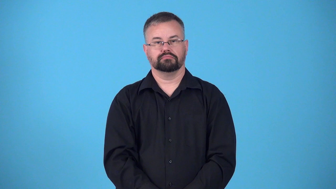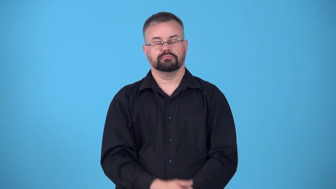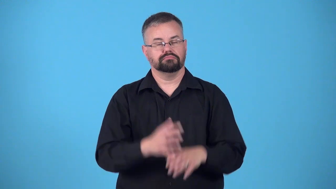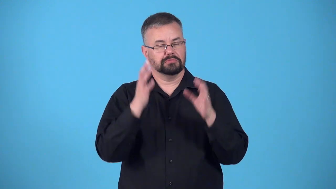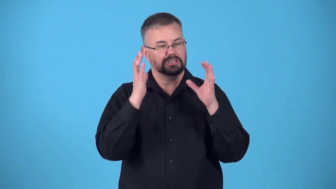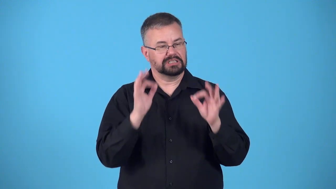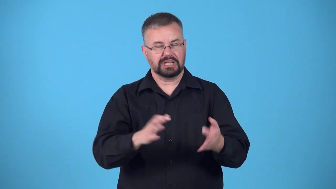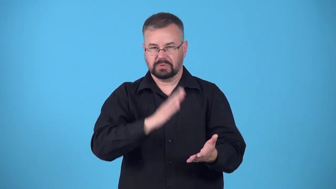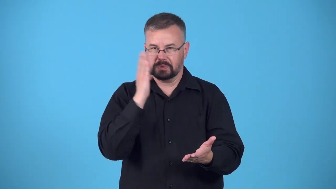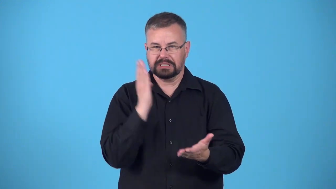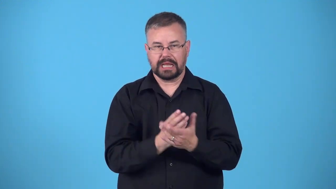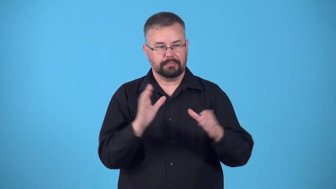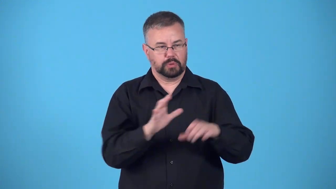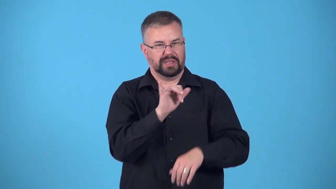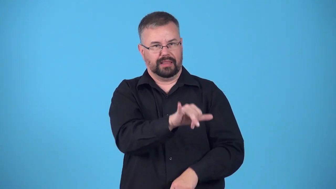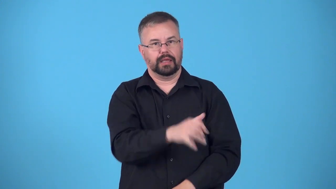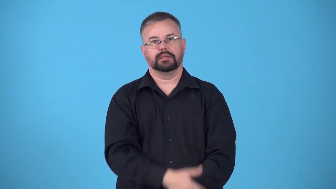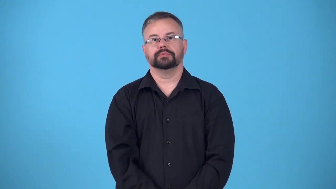swear off